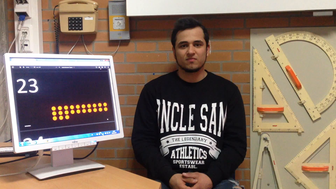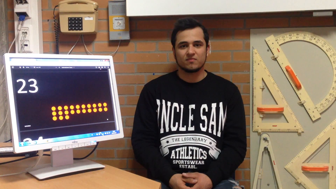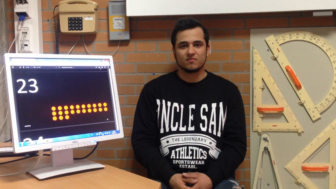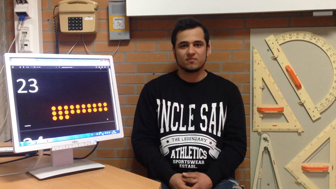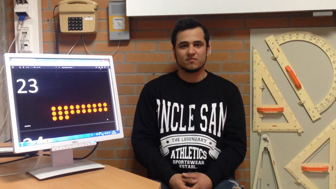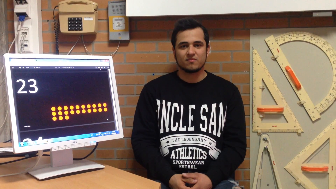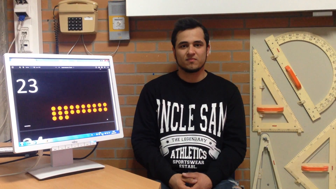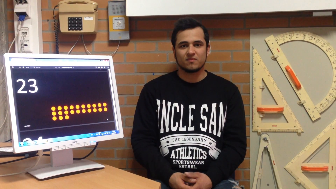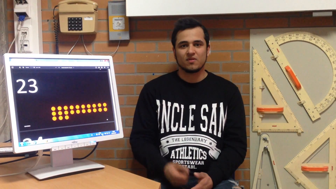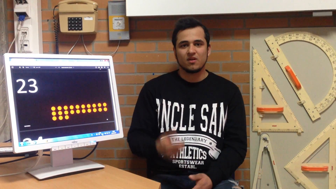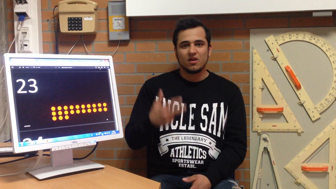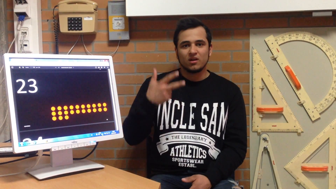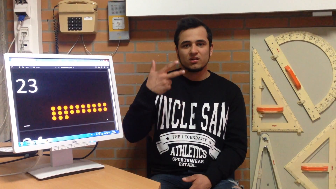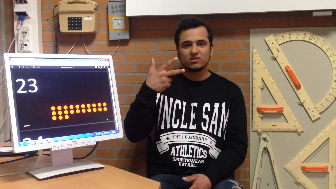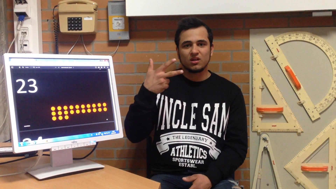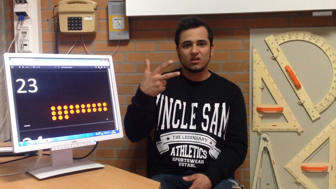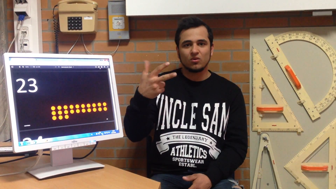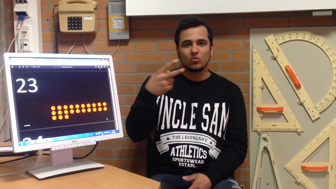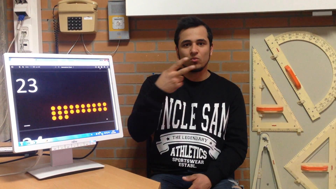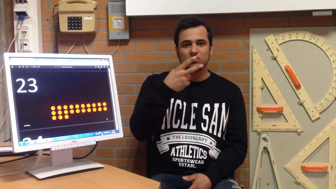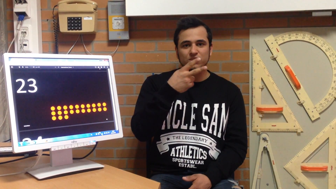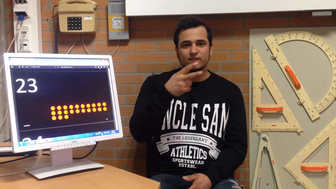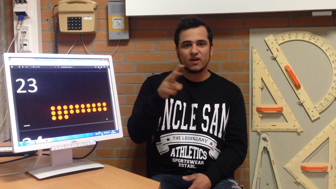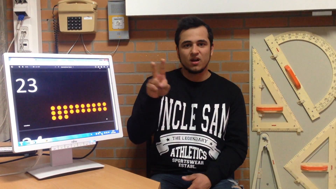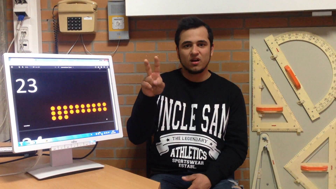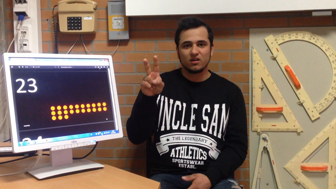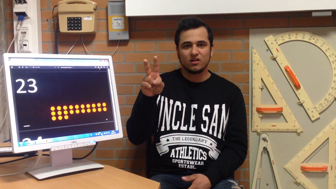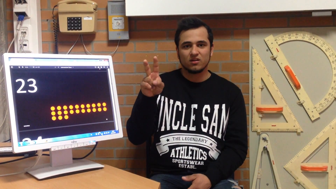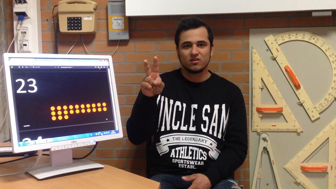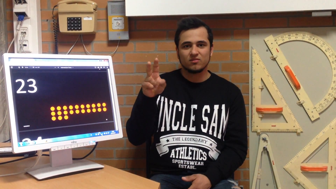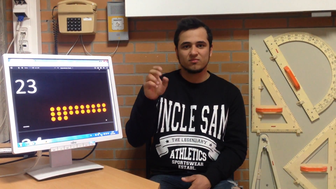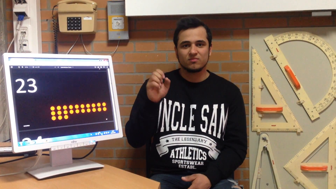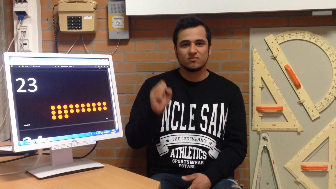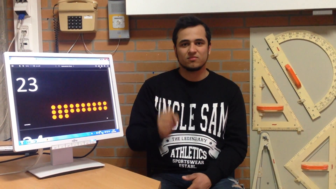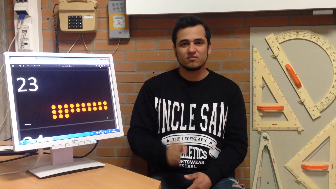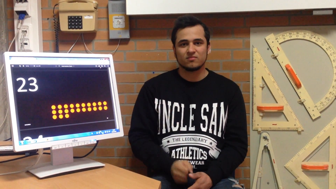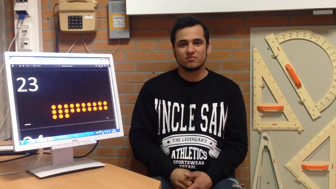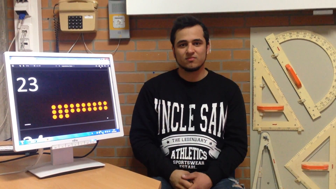number23